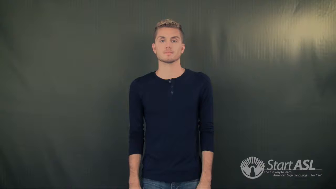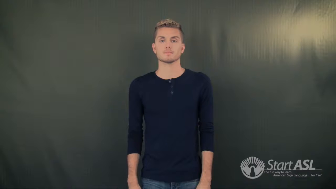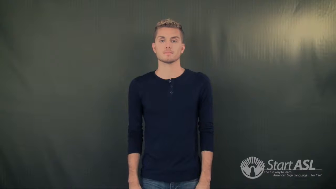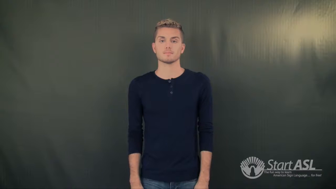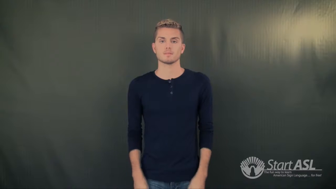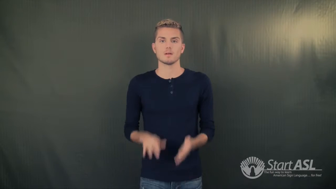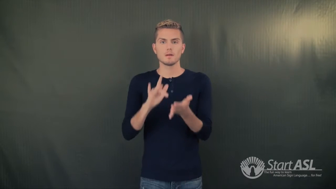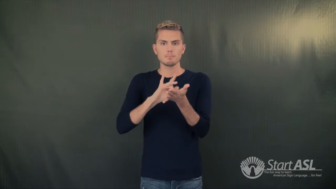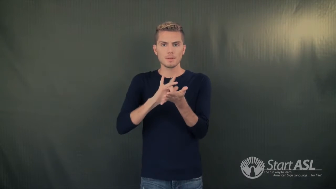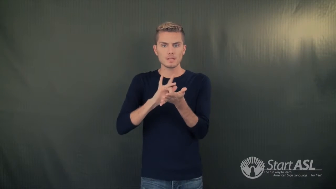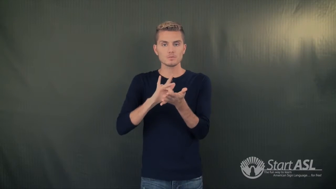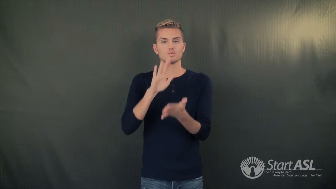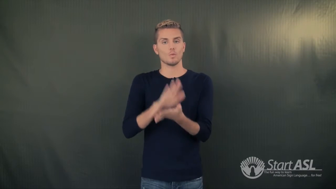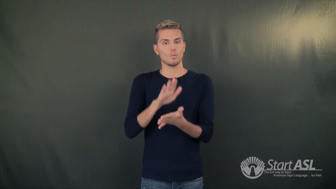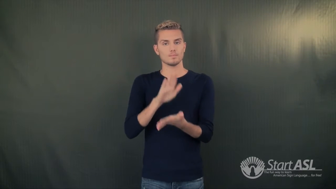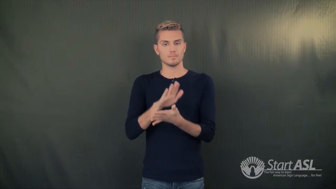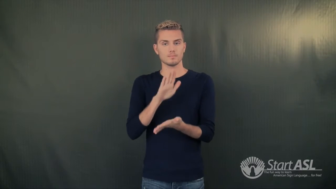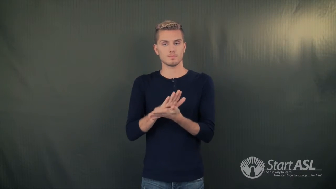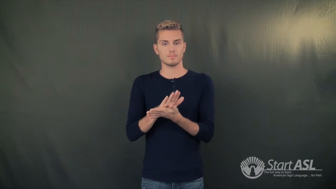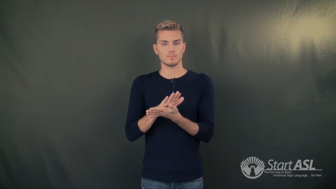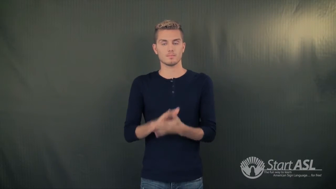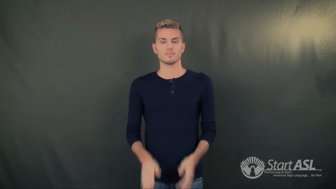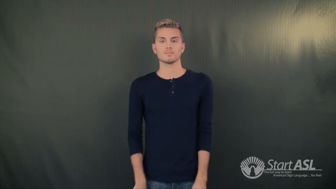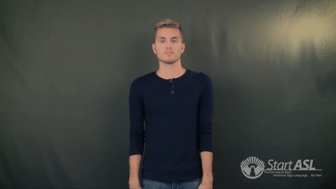middle school